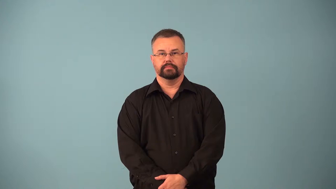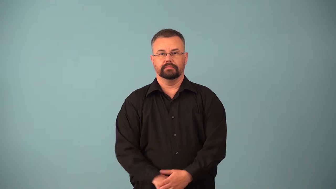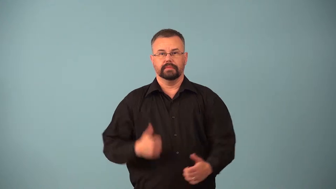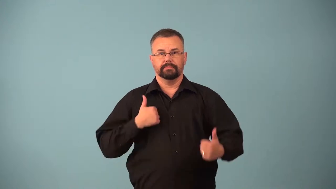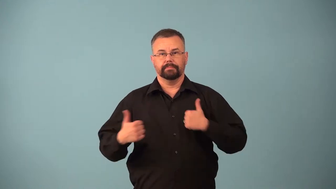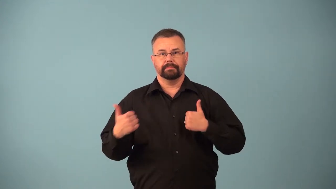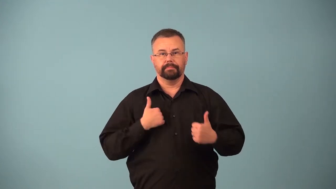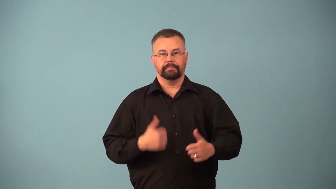anthropoid